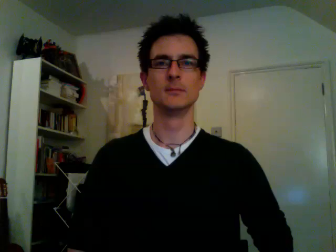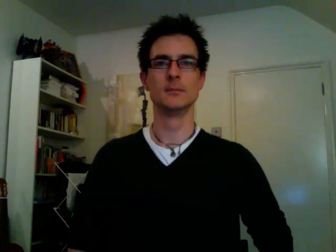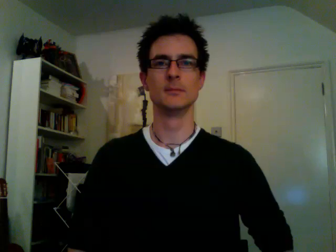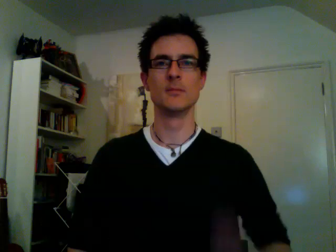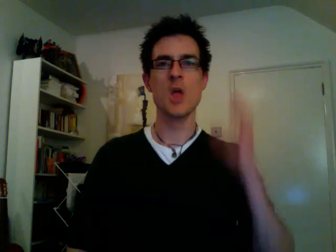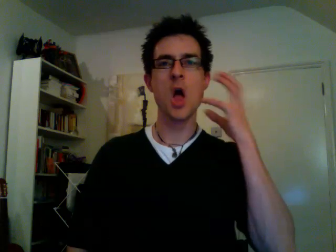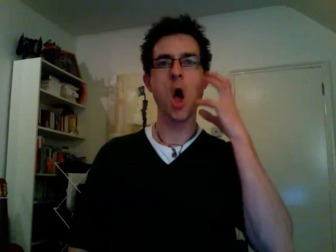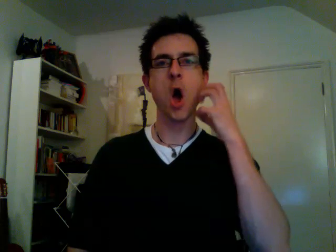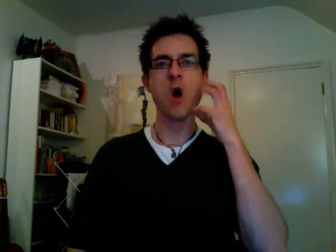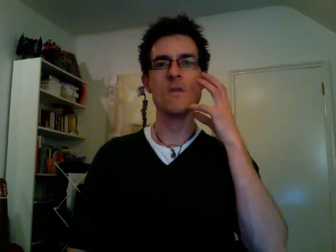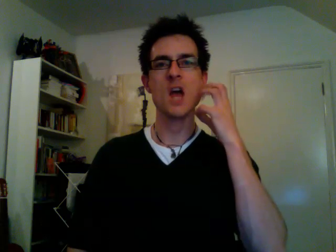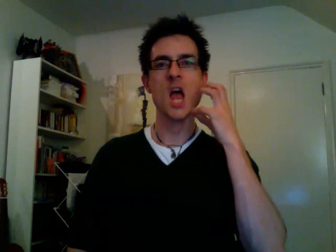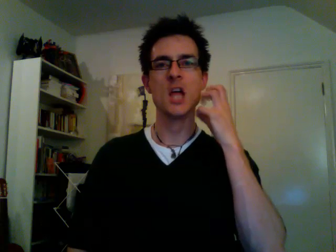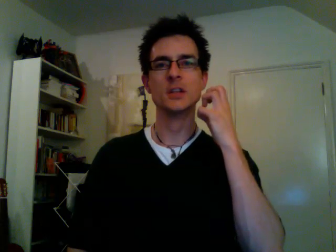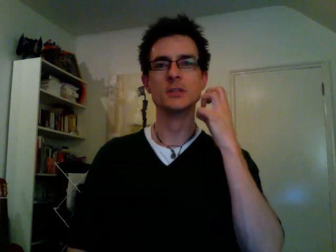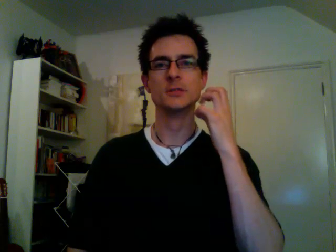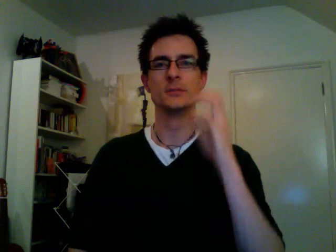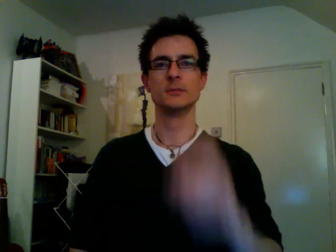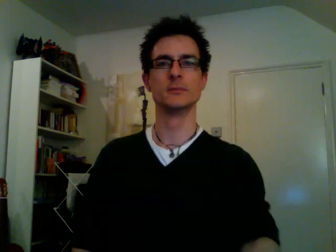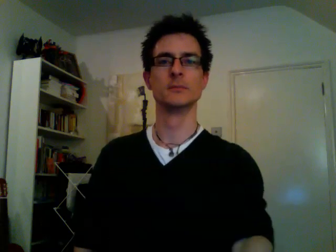orange